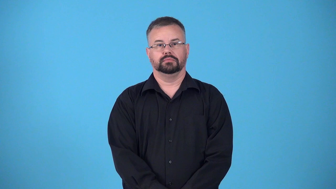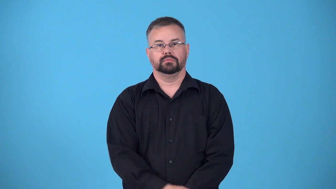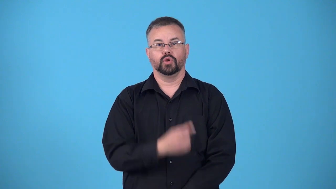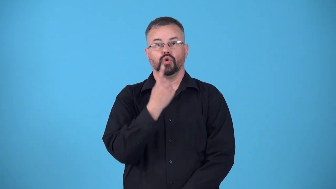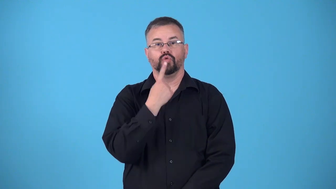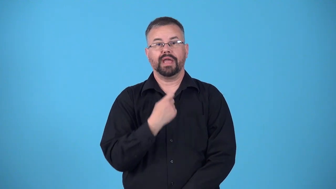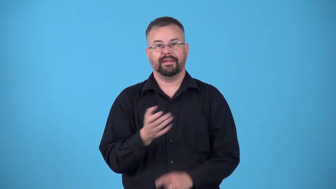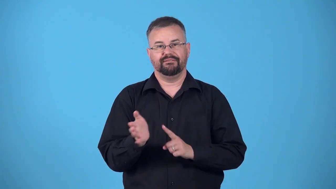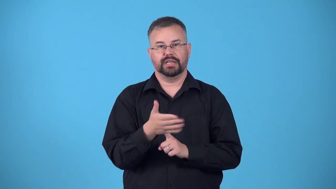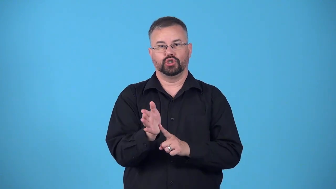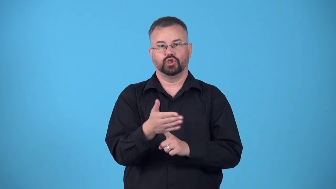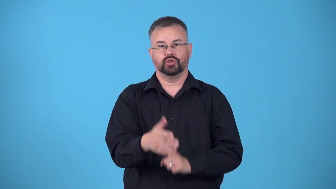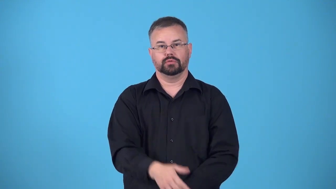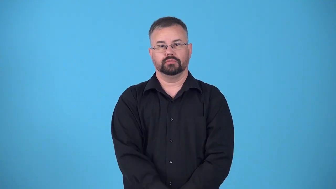redfish